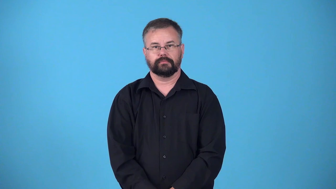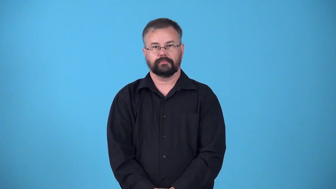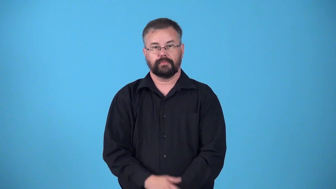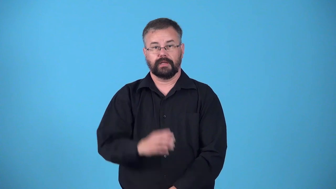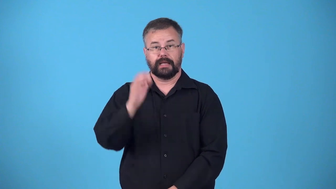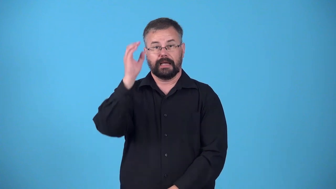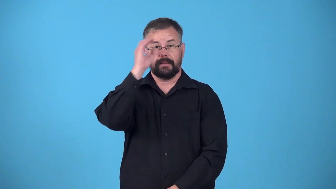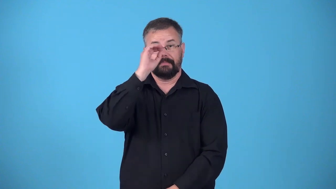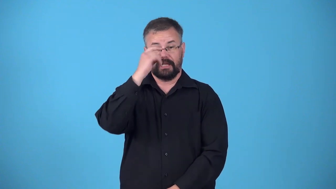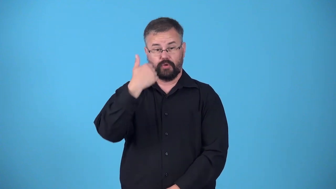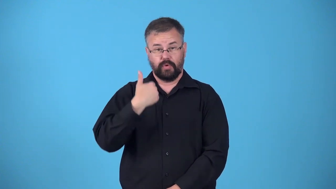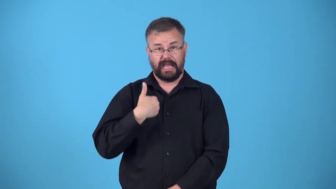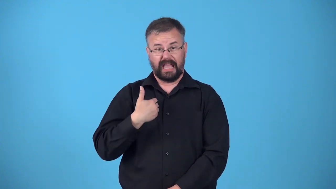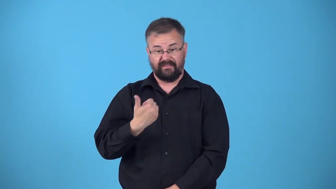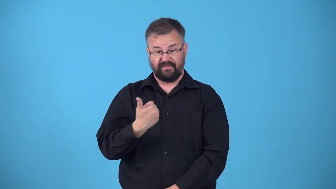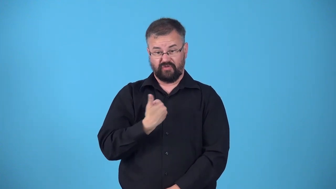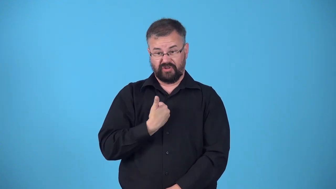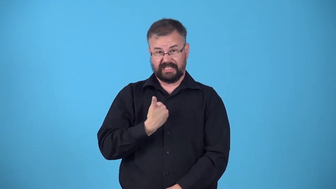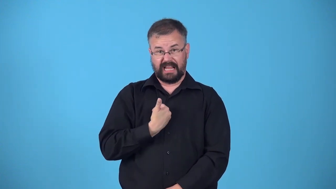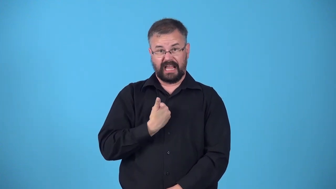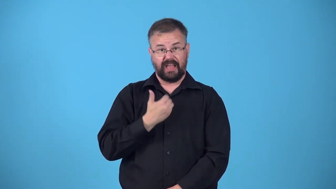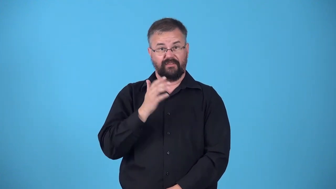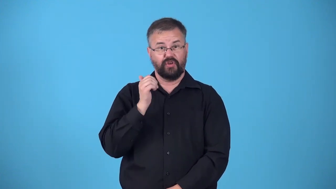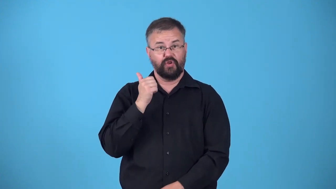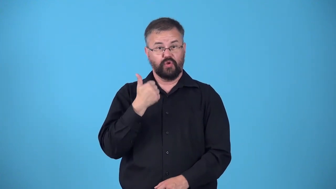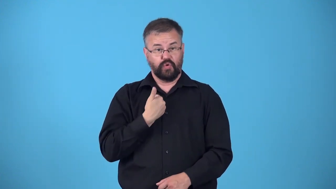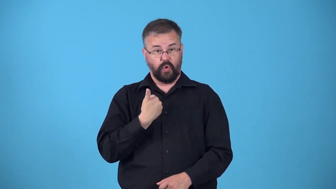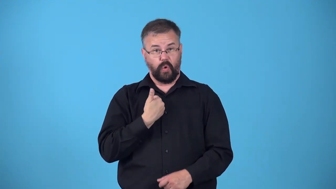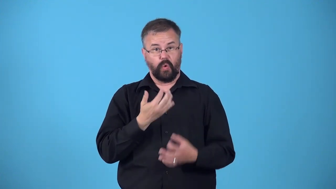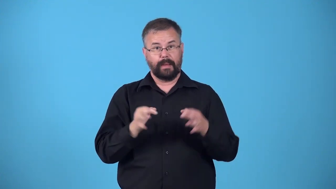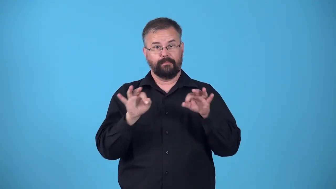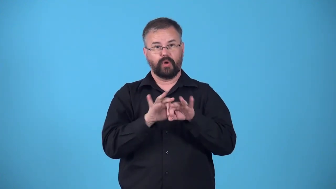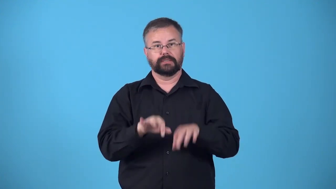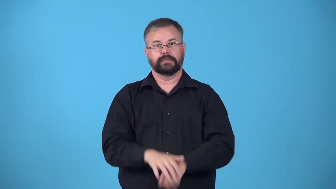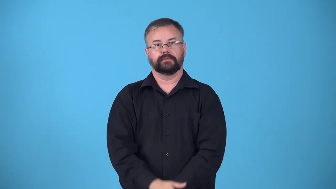ego